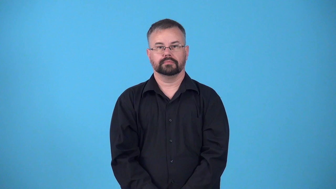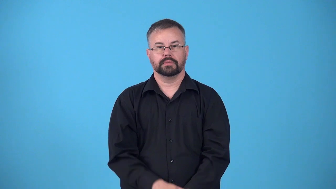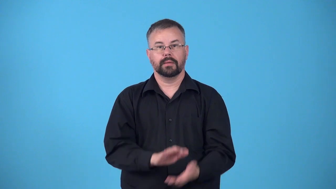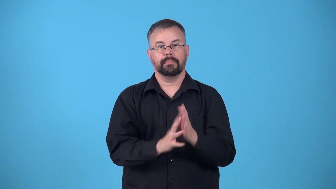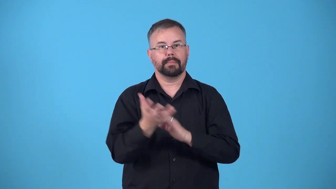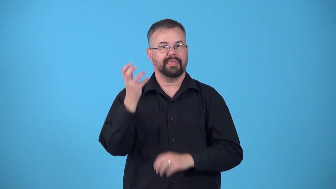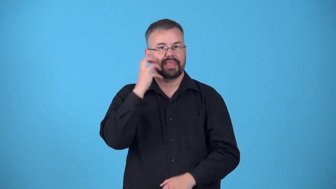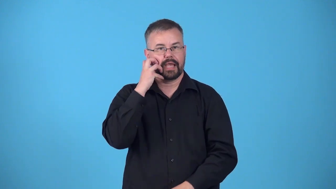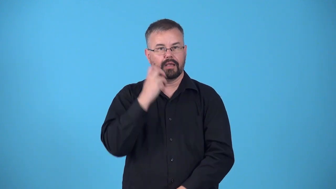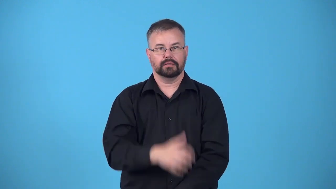thicken